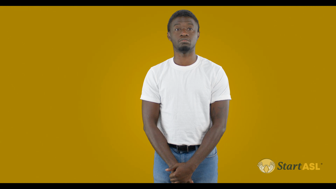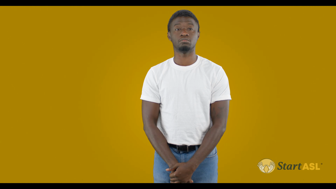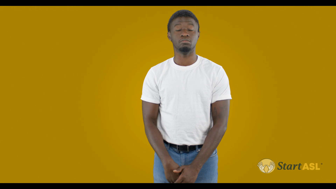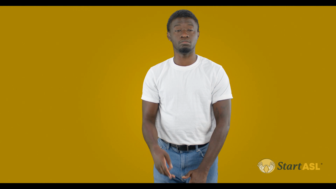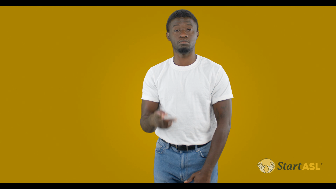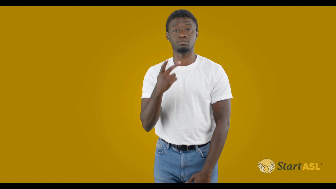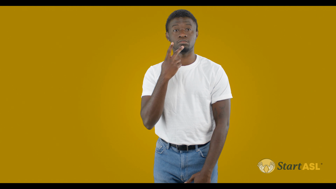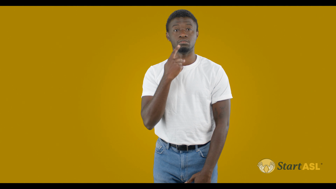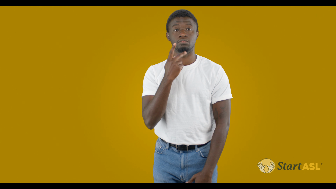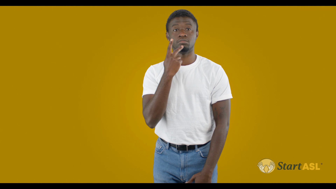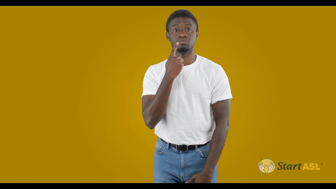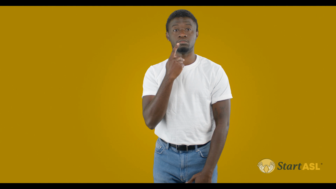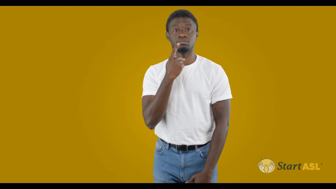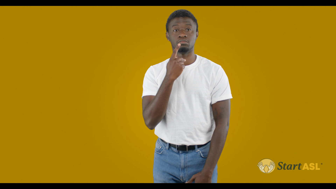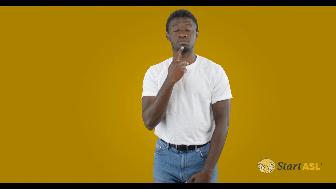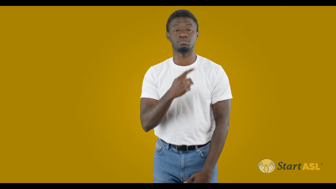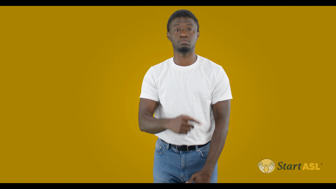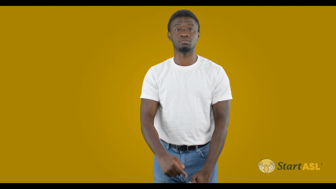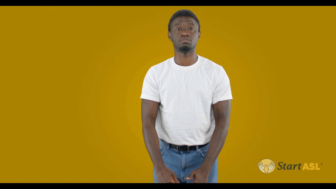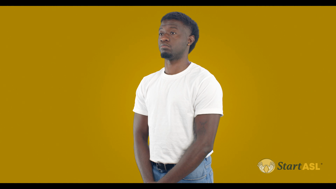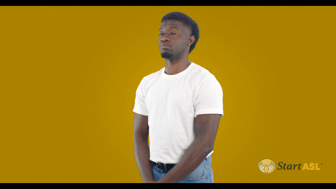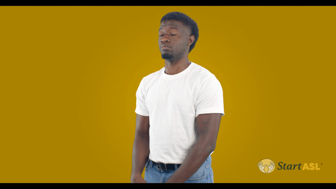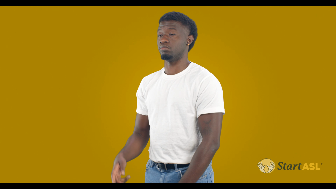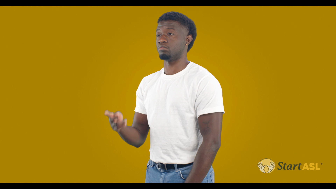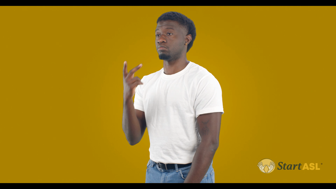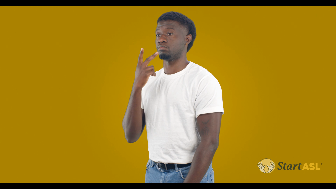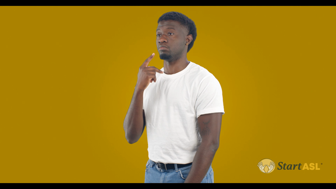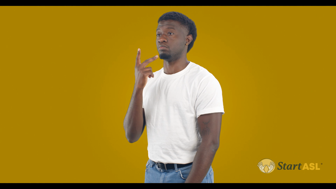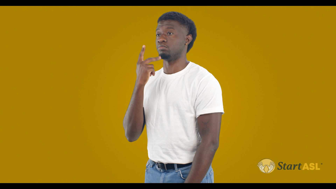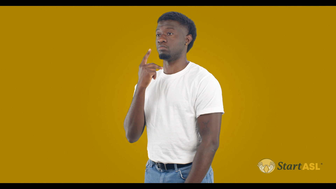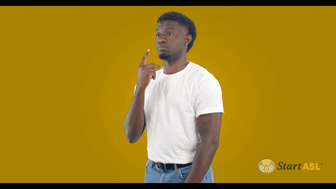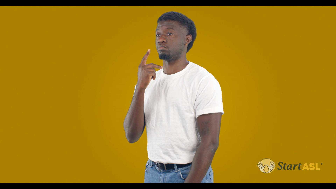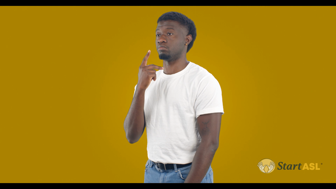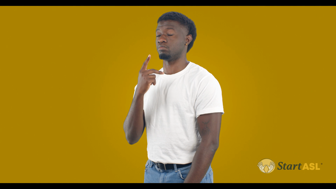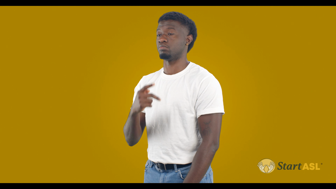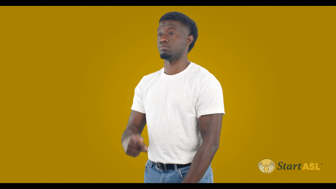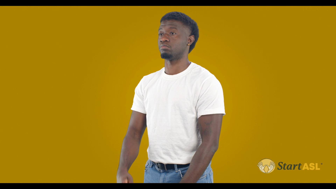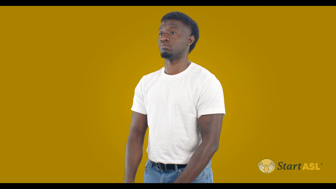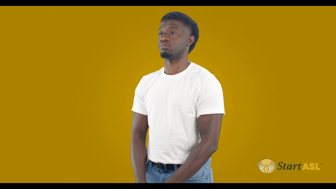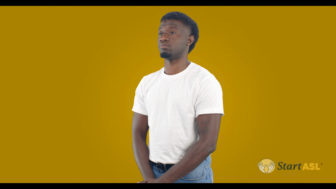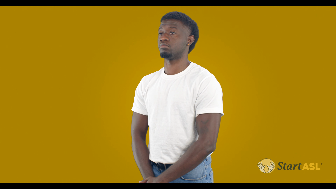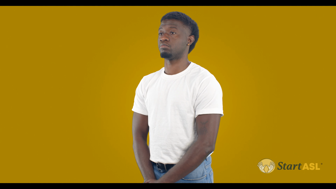pink